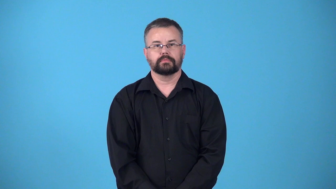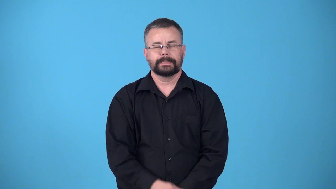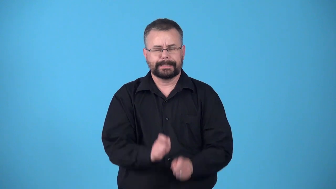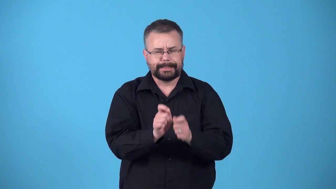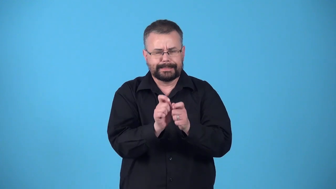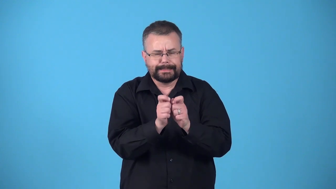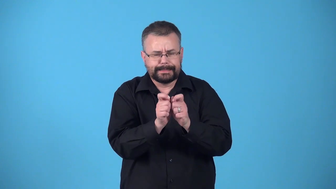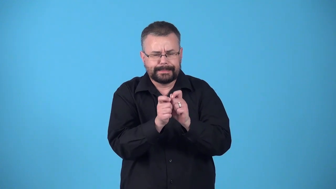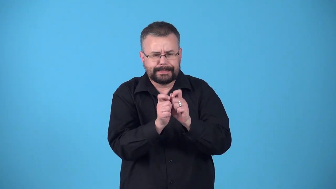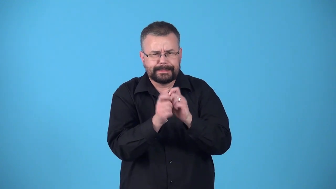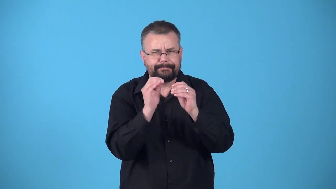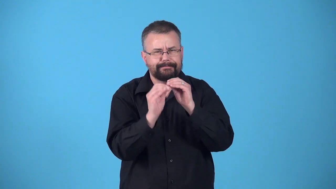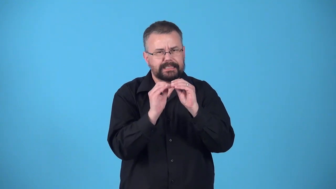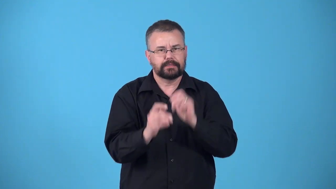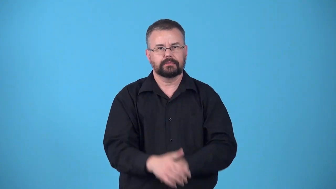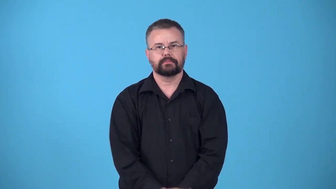fine tune